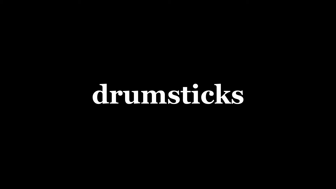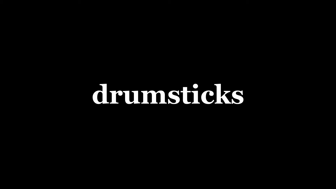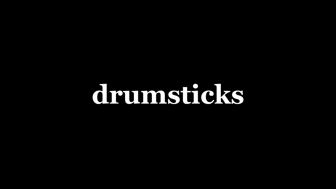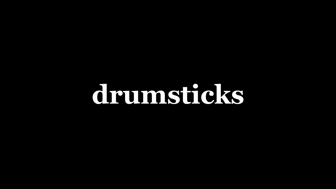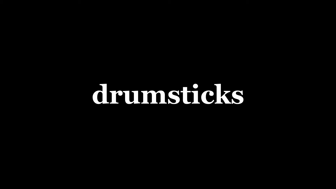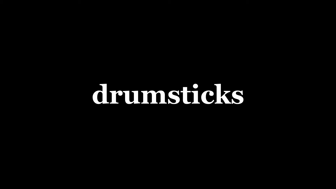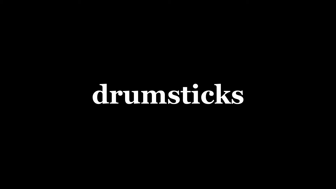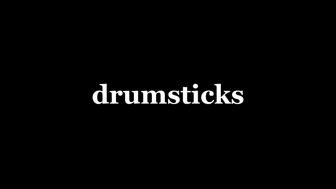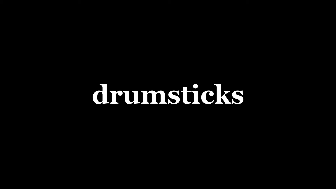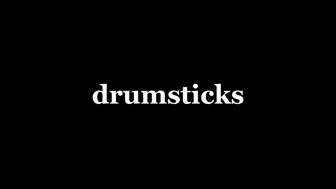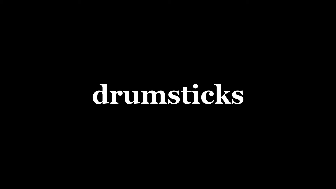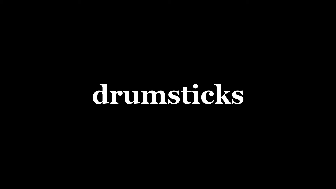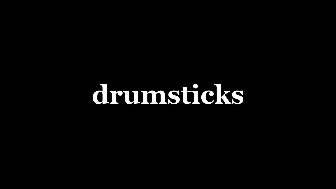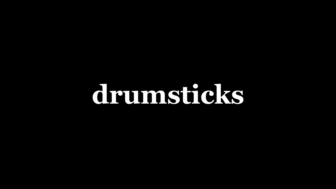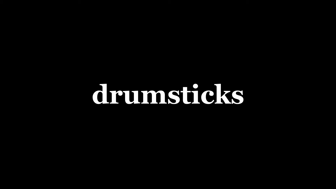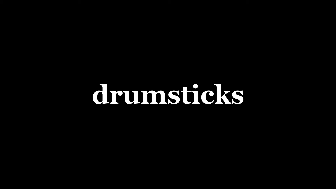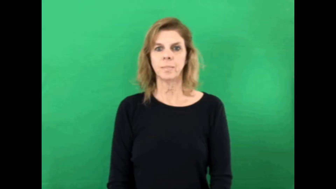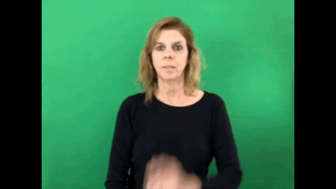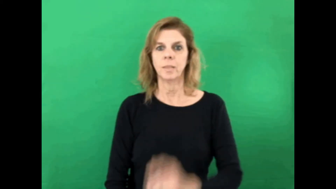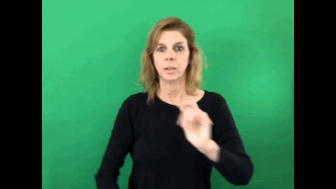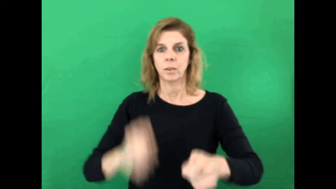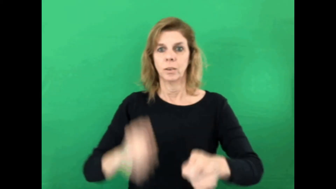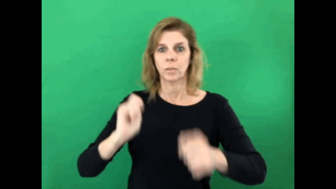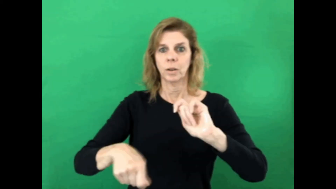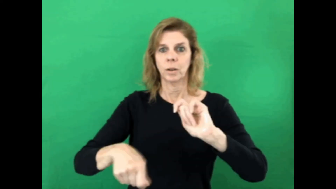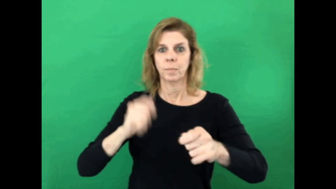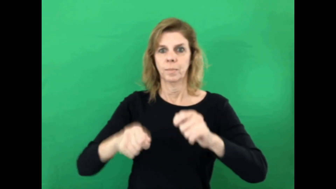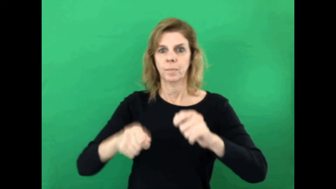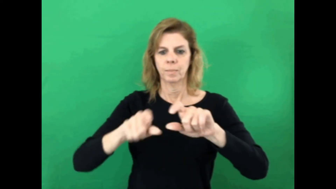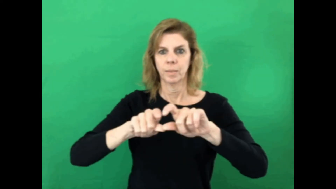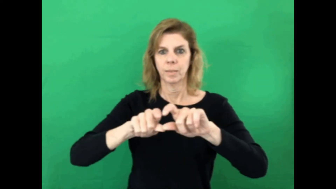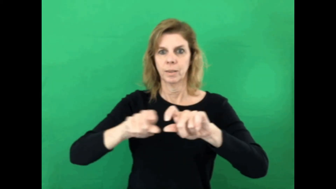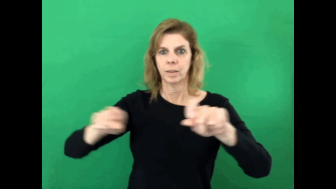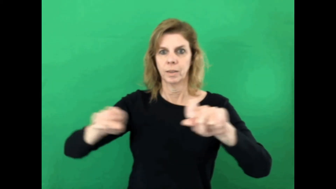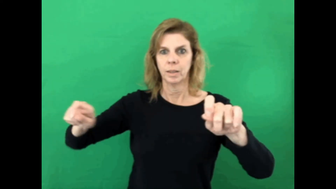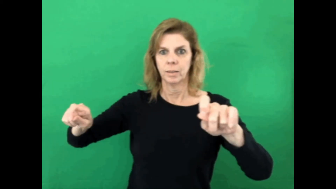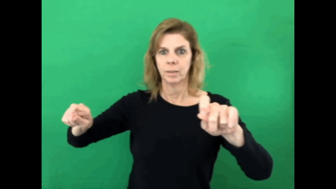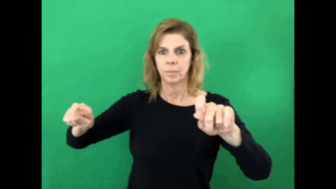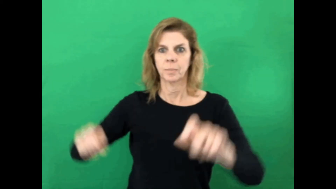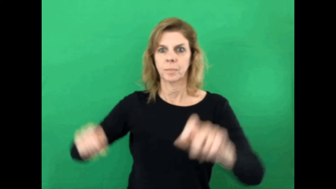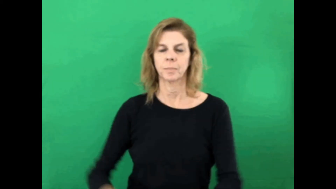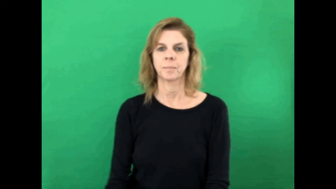Drumsticks